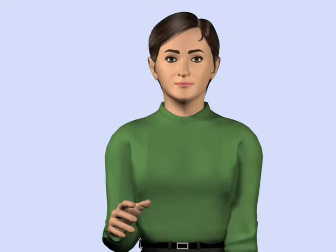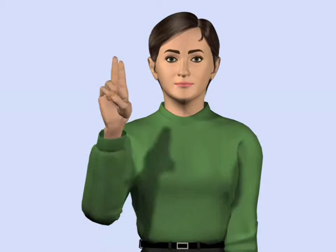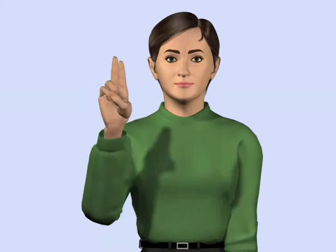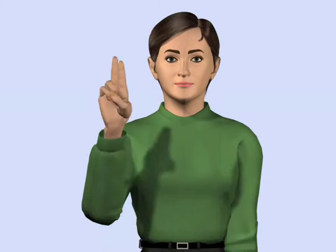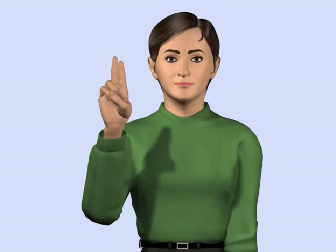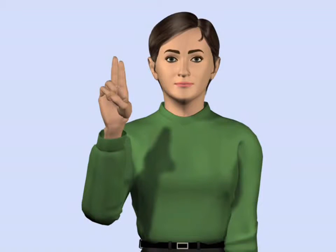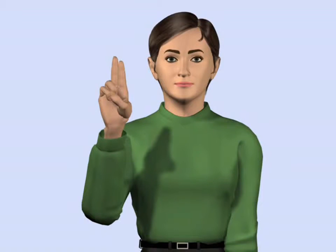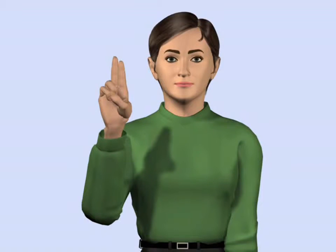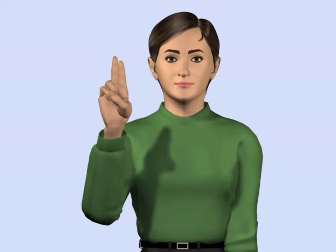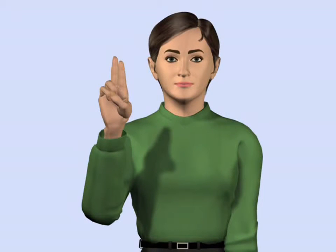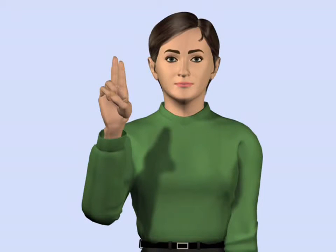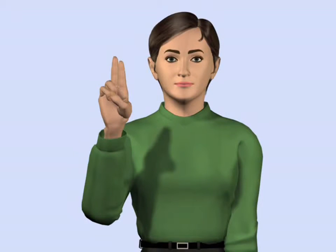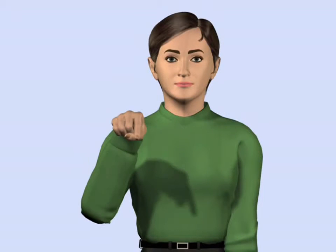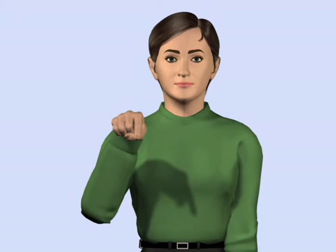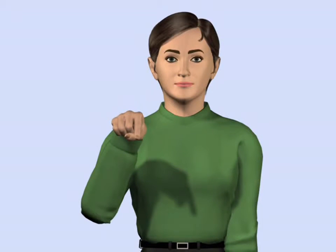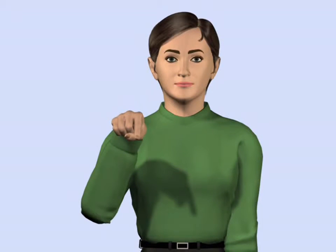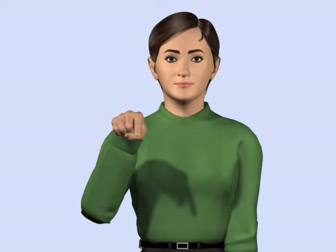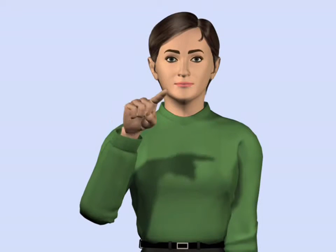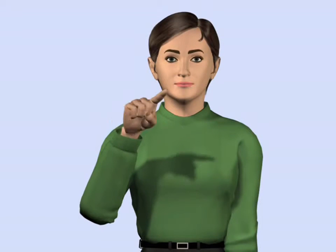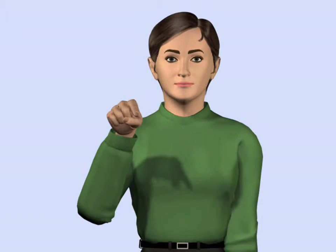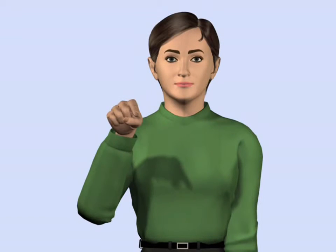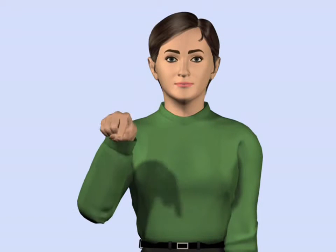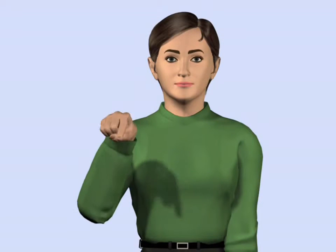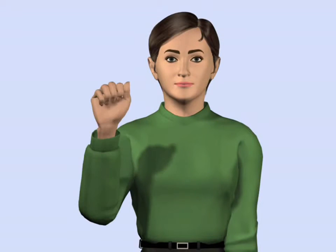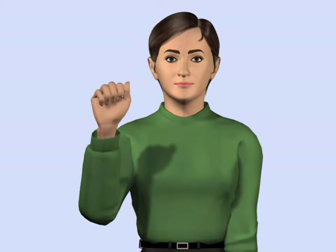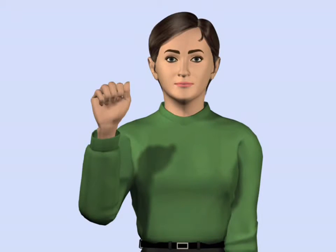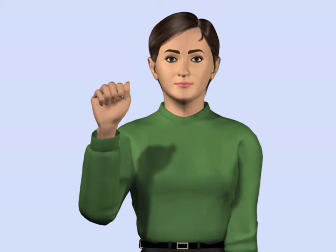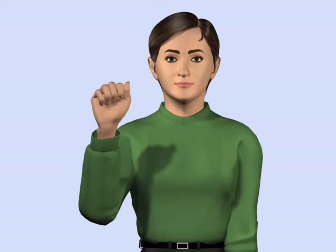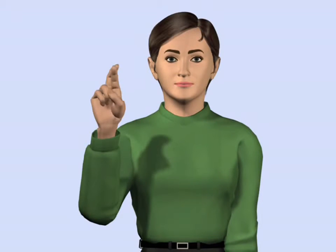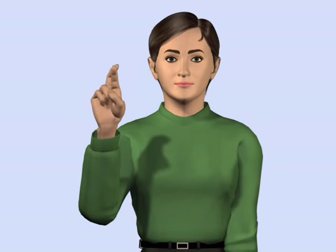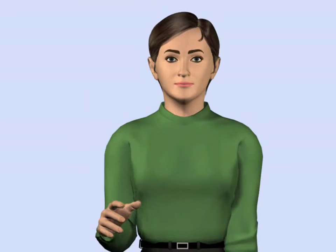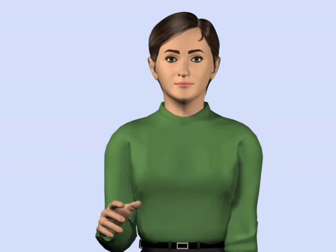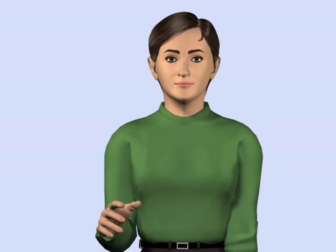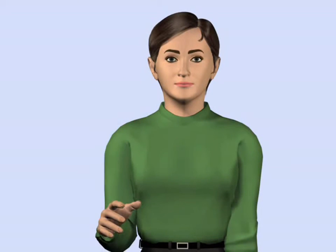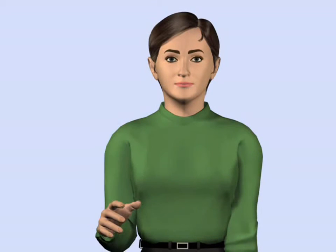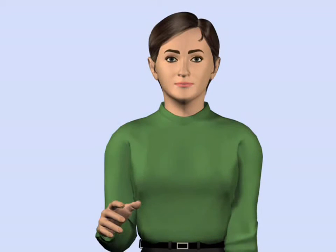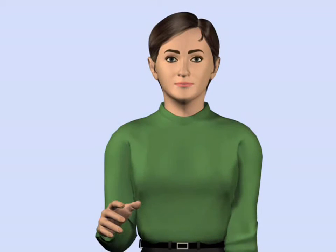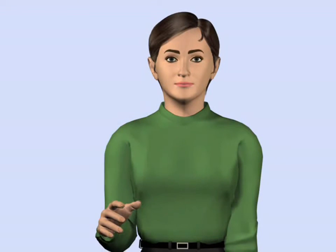buzzard